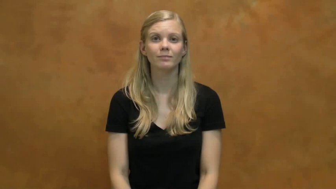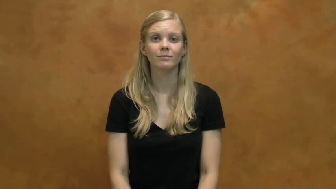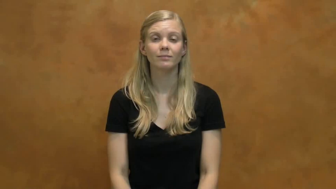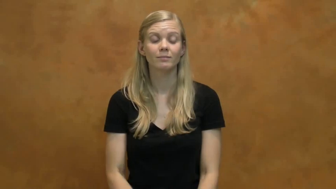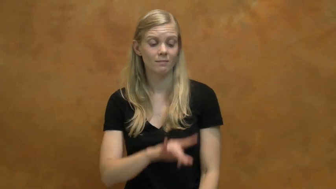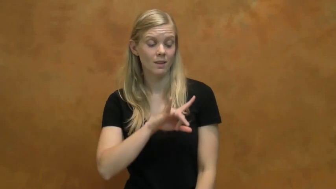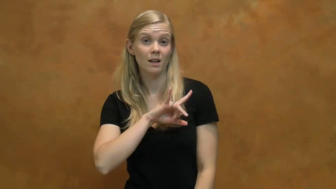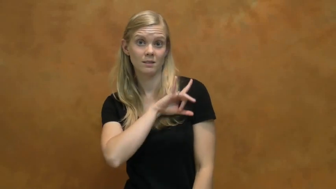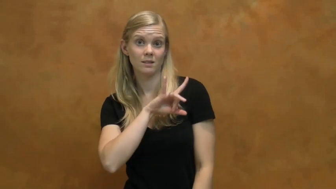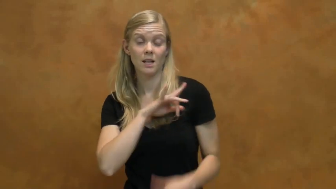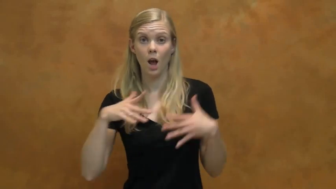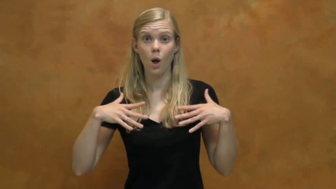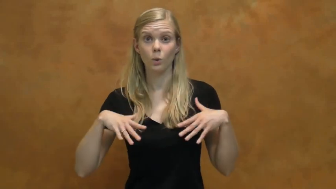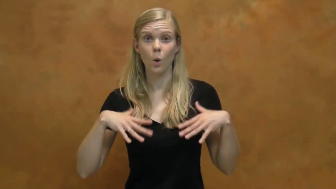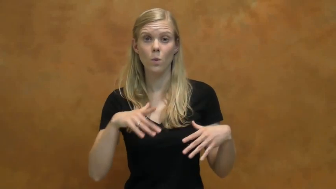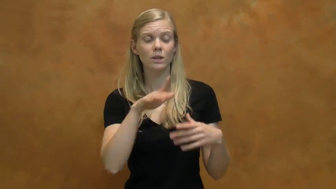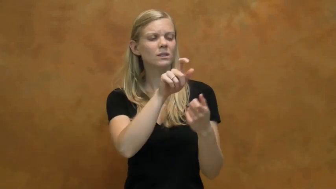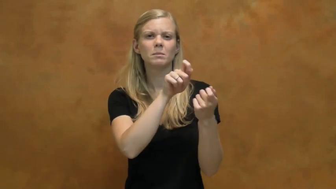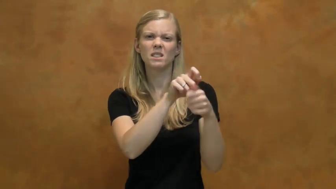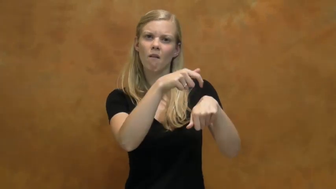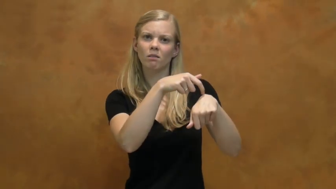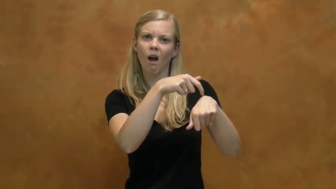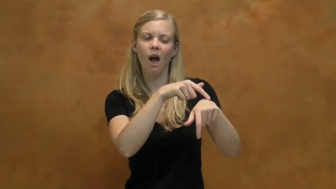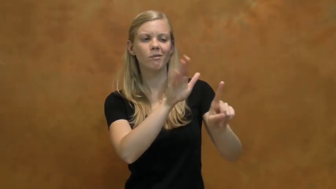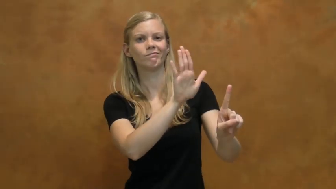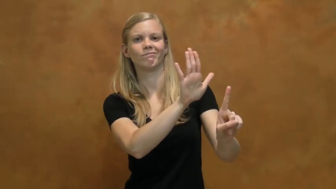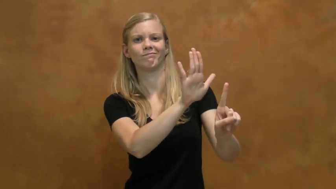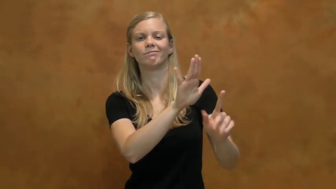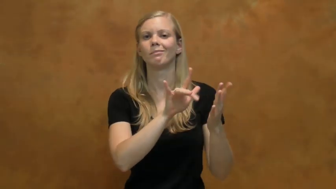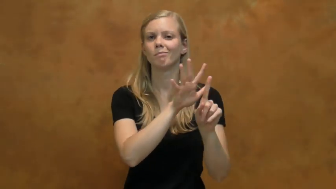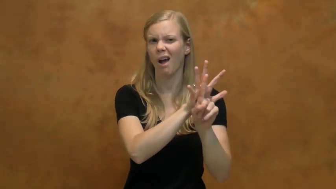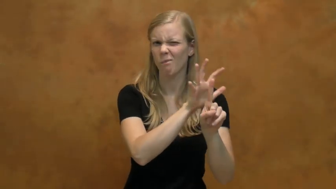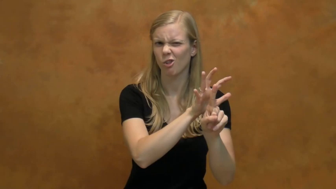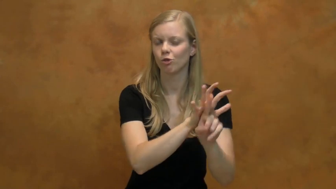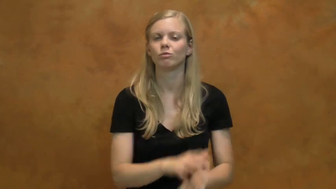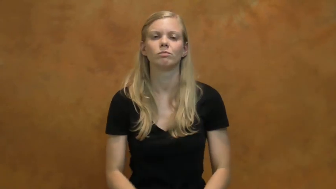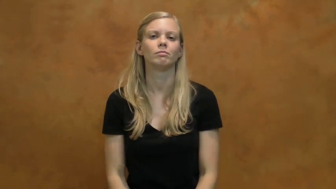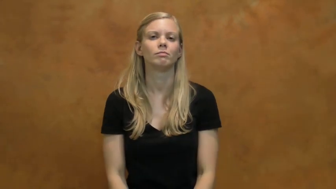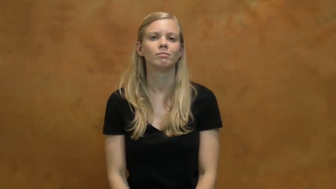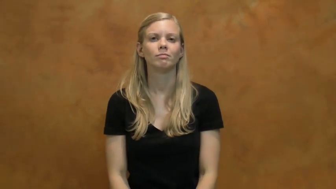fashion